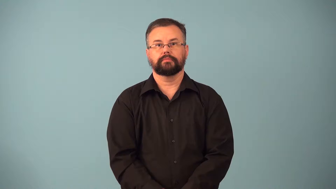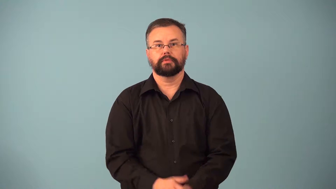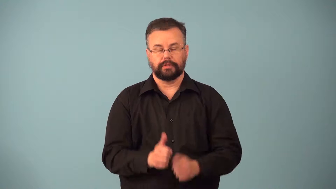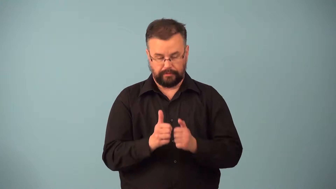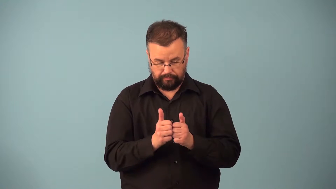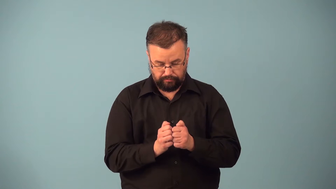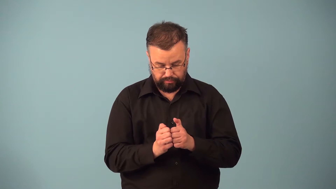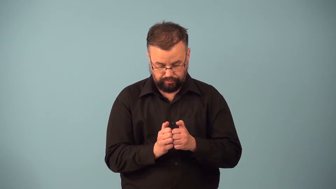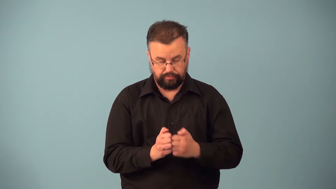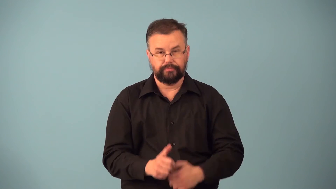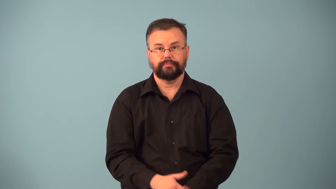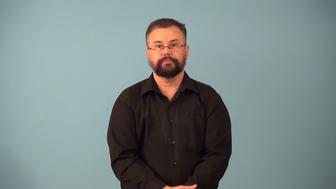text-phone